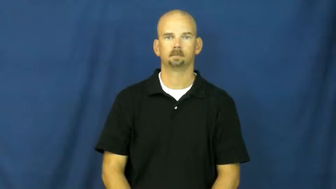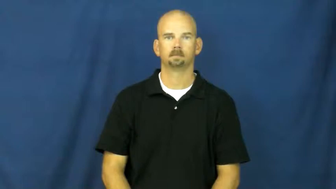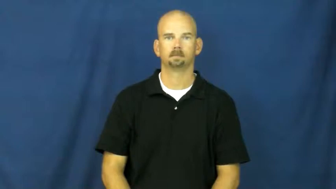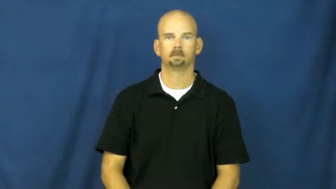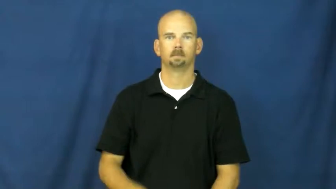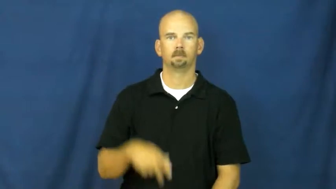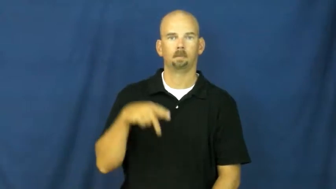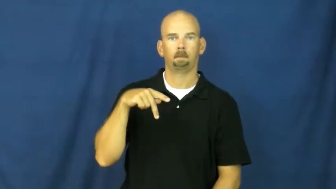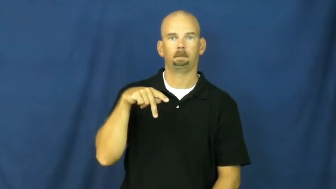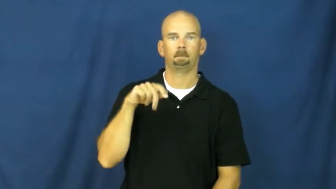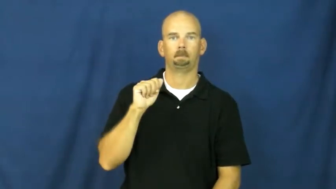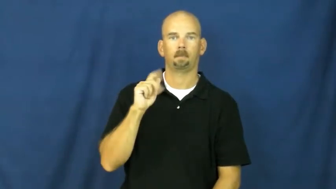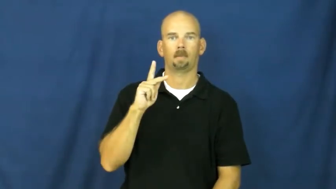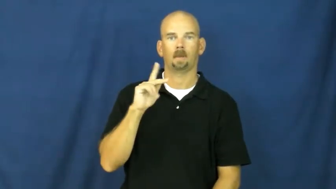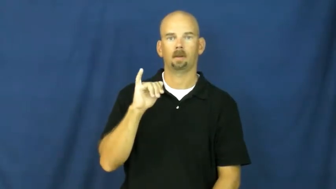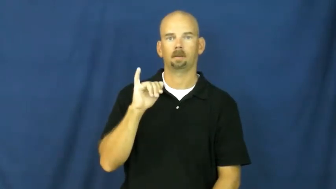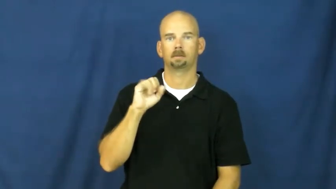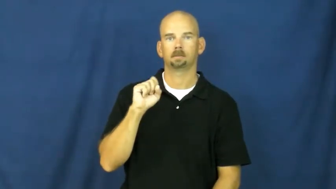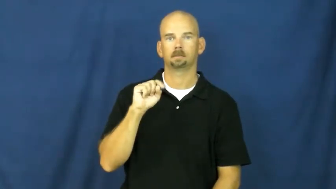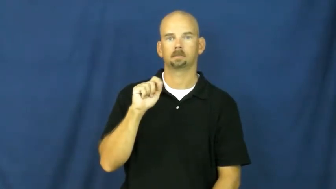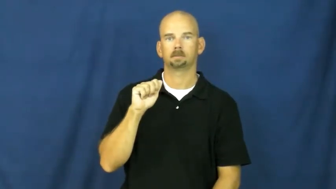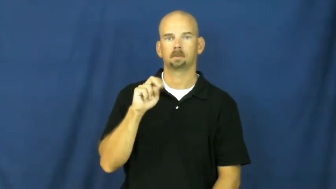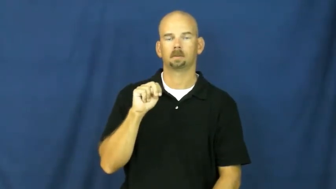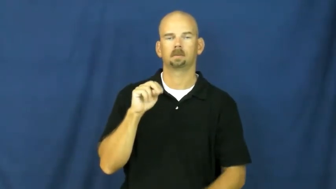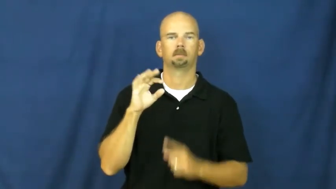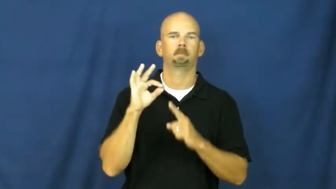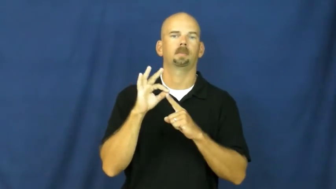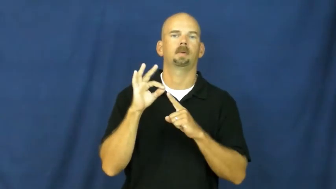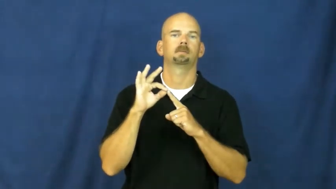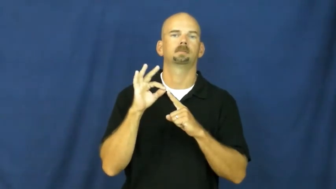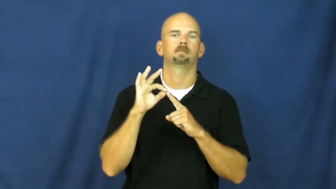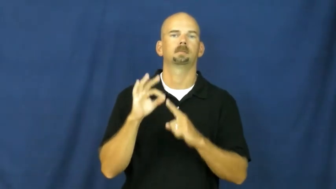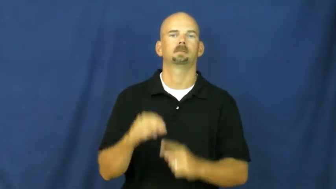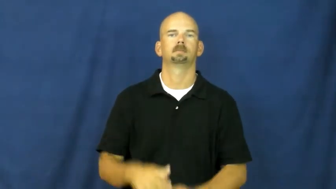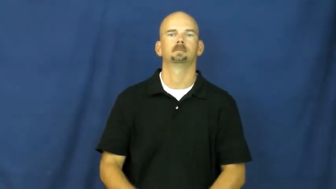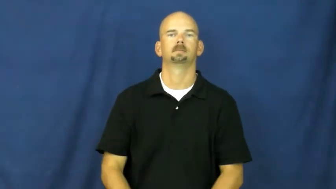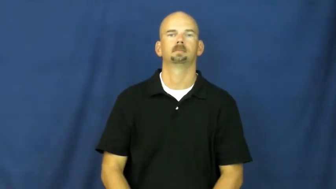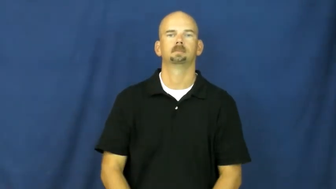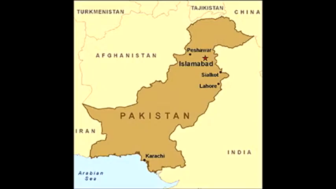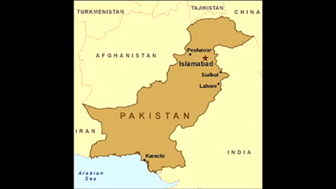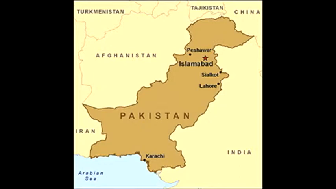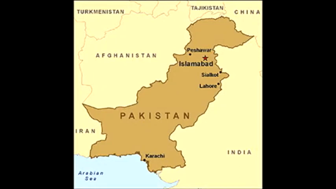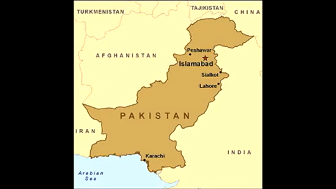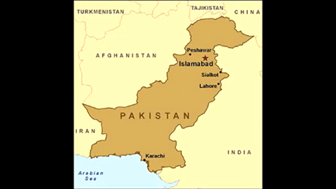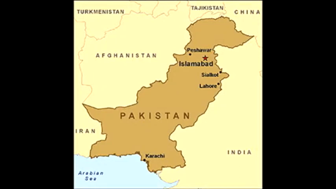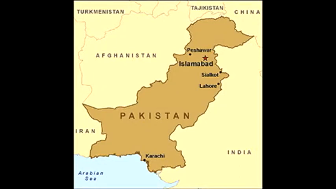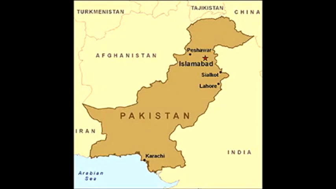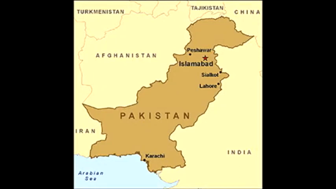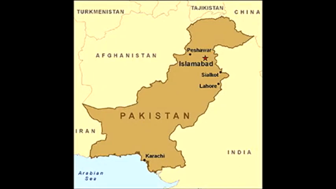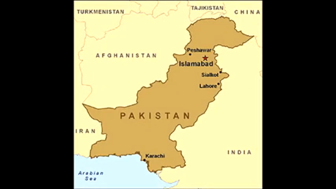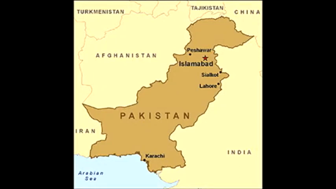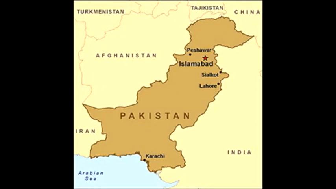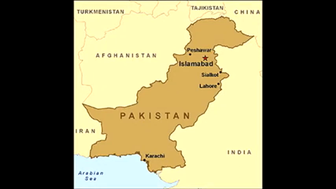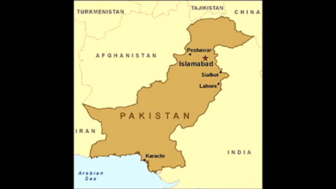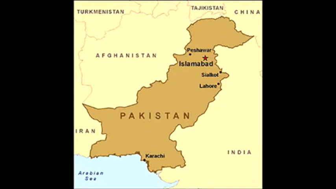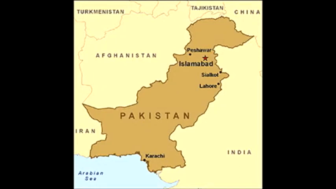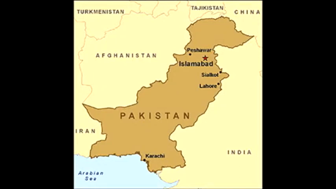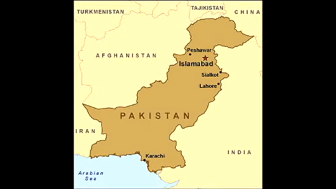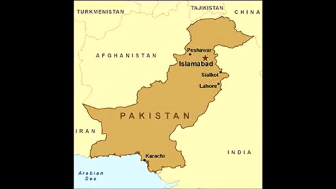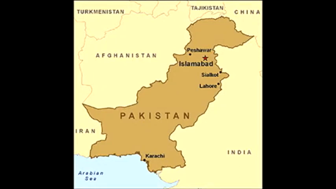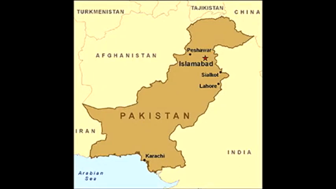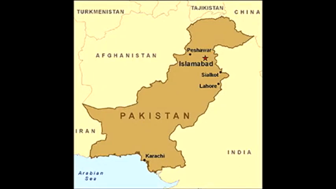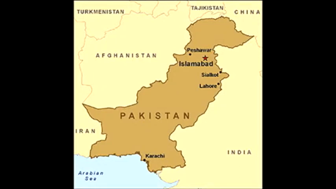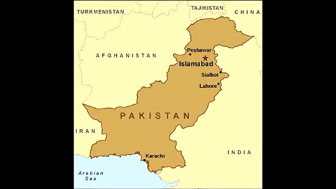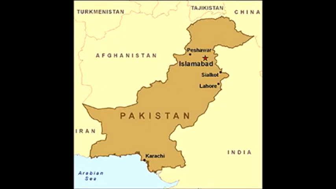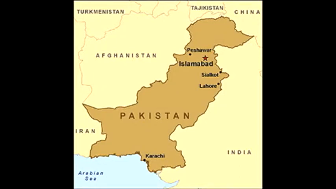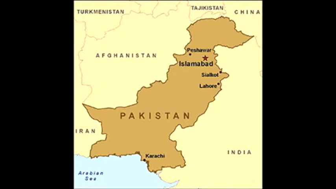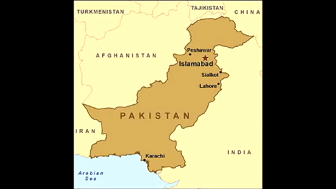pakistan